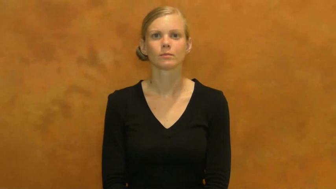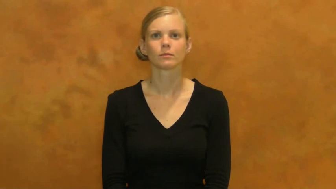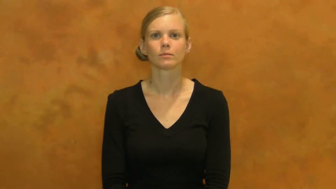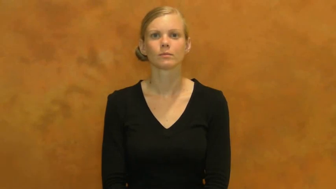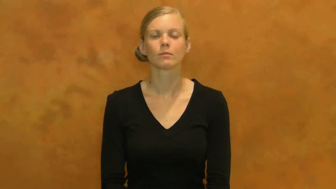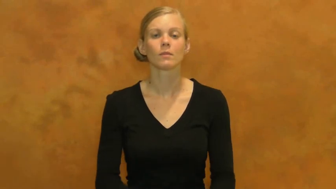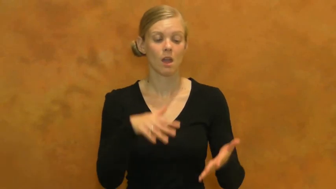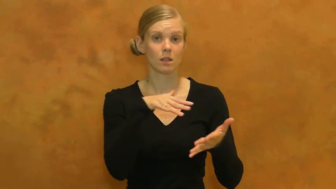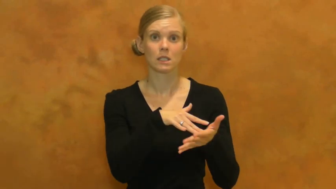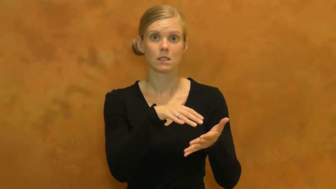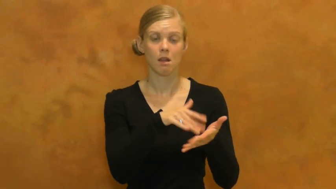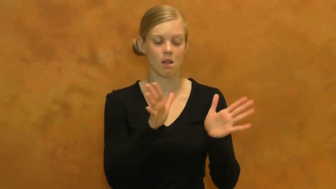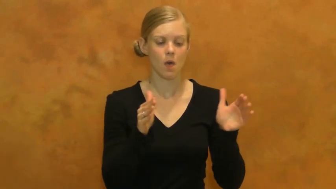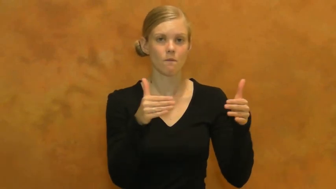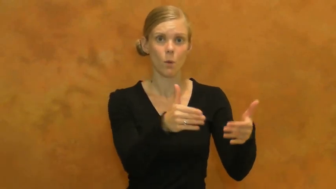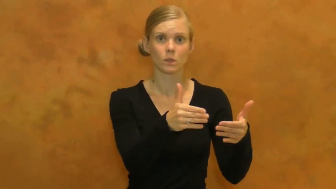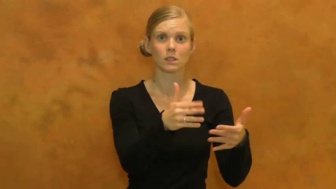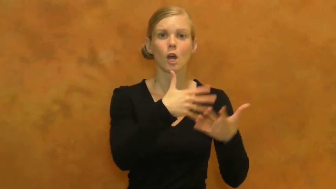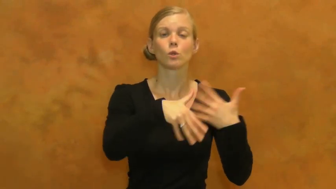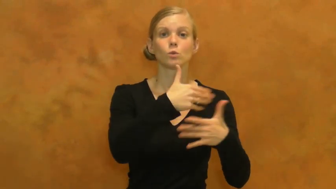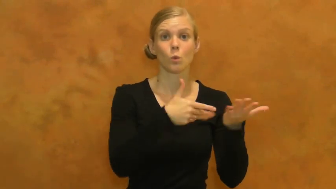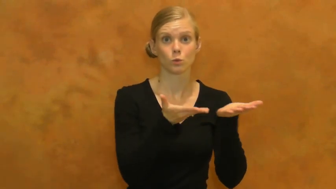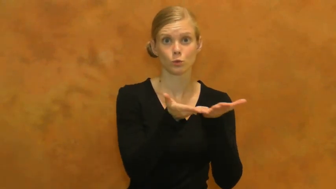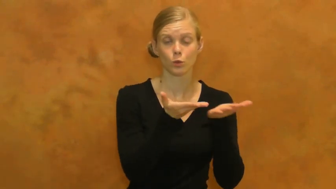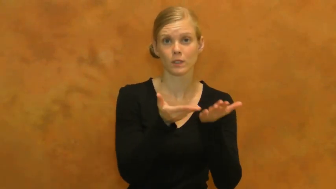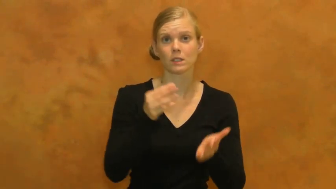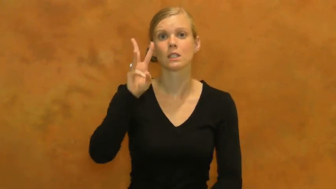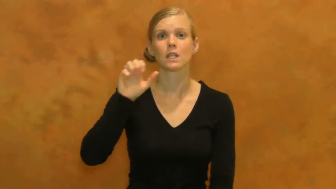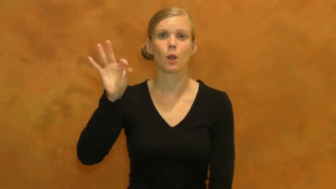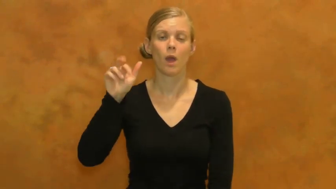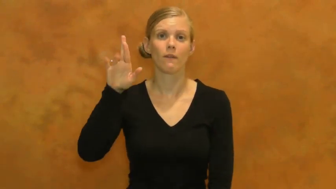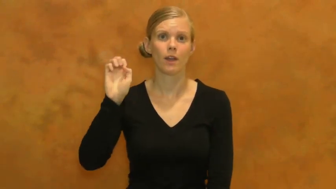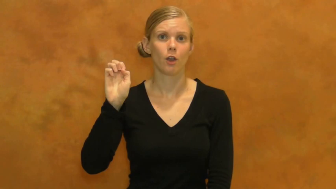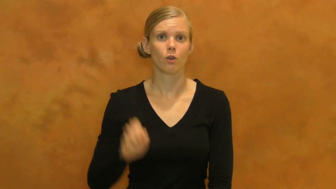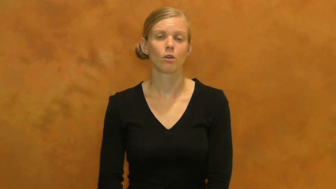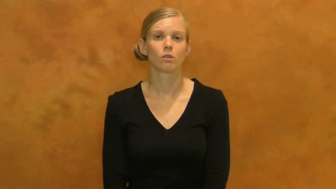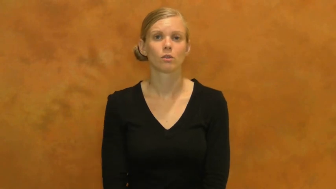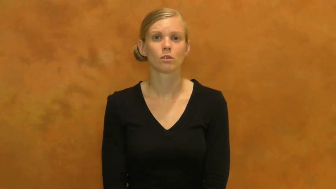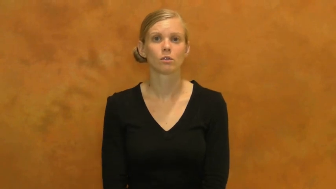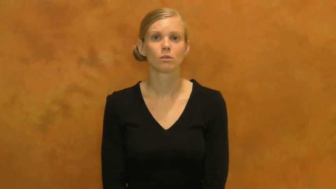social policy